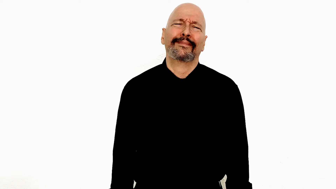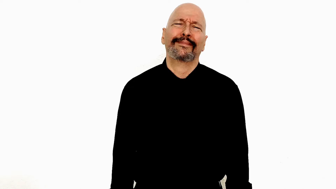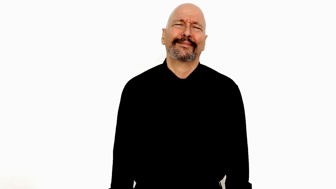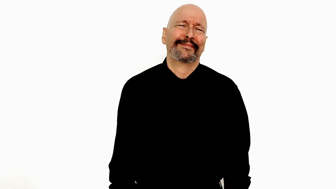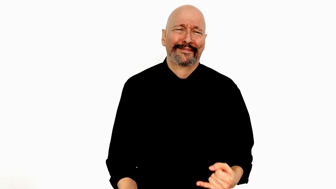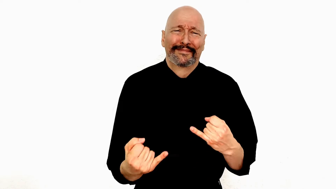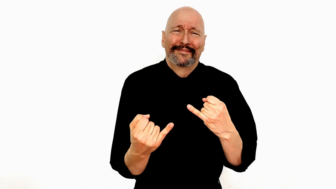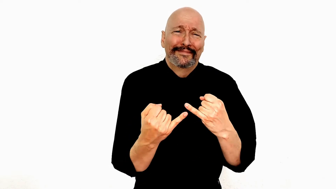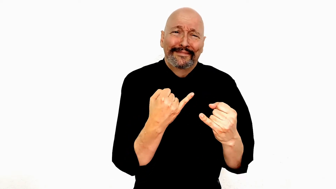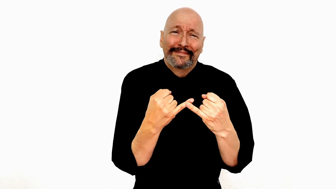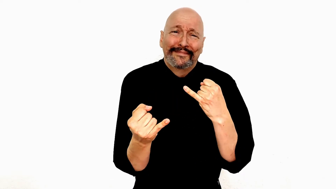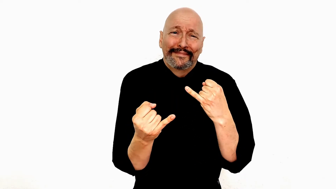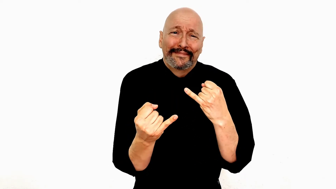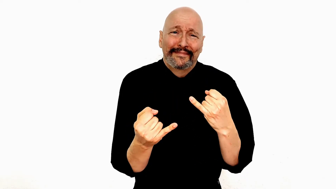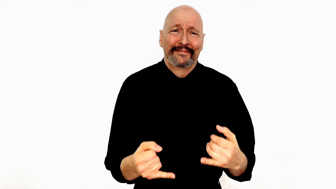WHATEVER-joke-sign [pinkie version / pun]